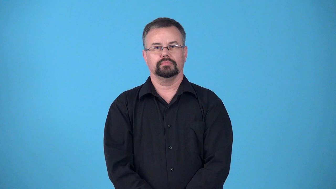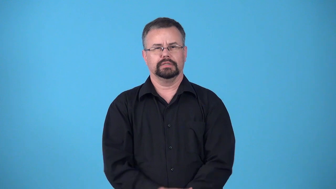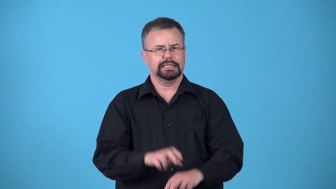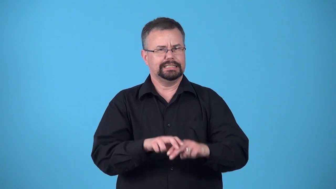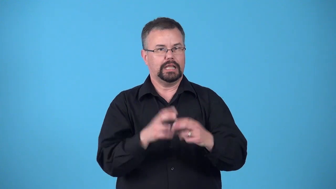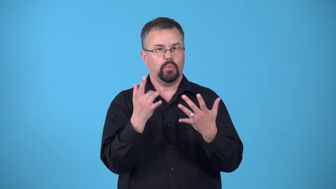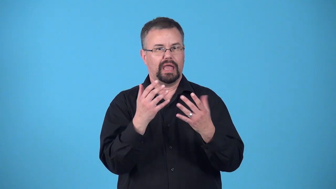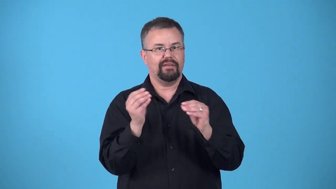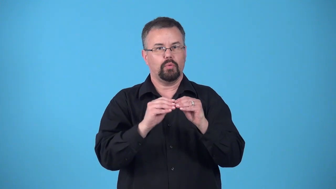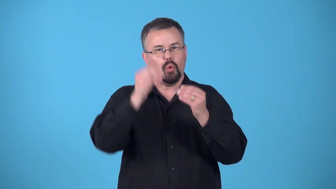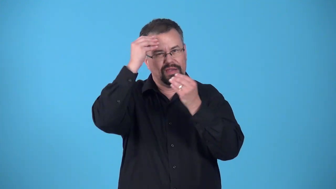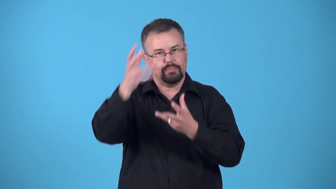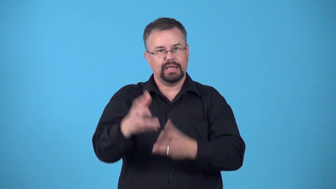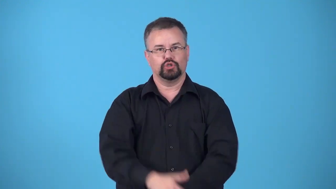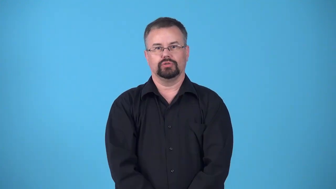sit tight